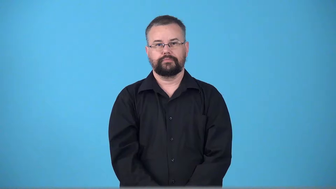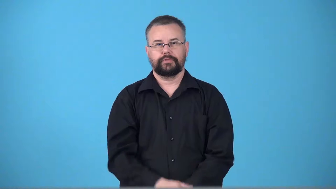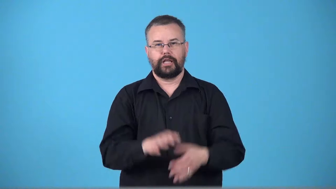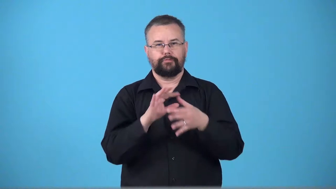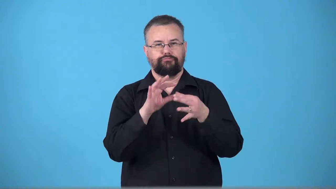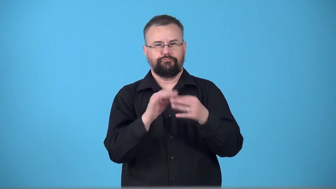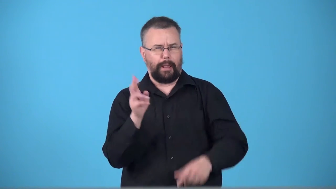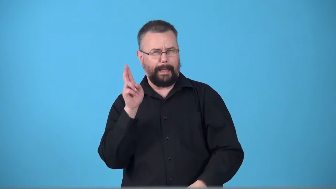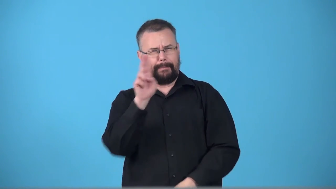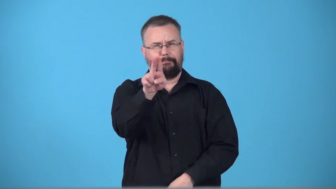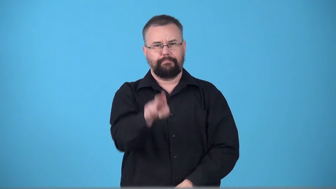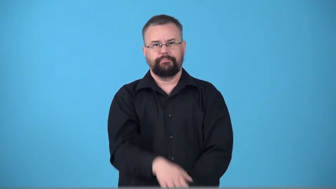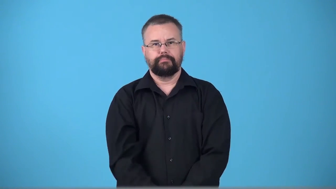topper-witty comment that beats all the others